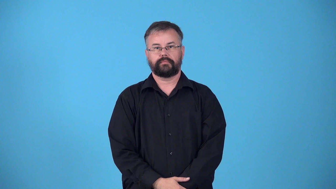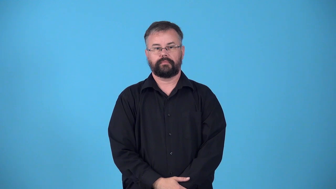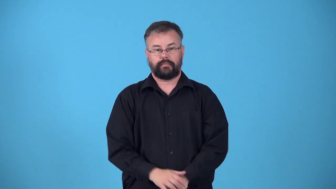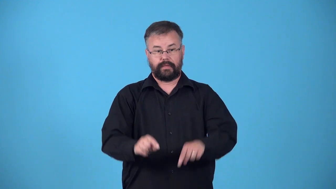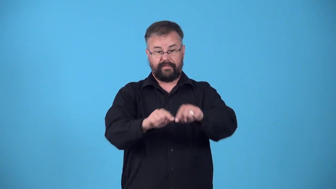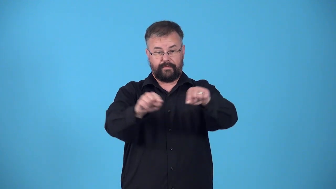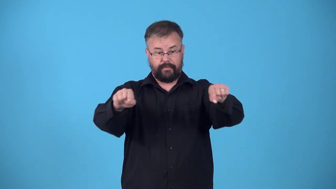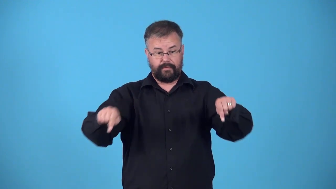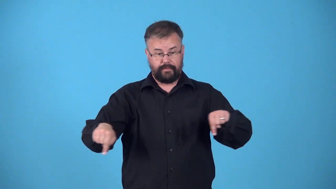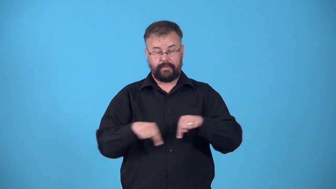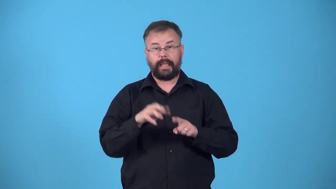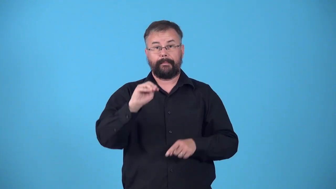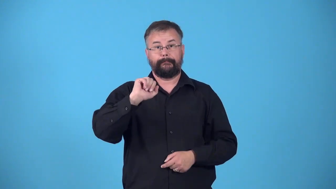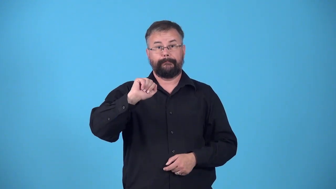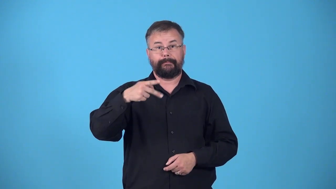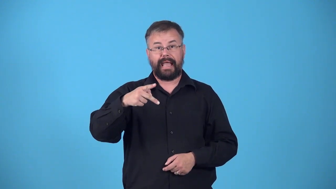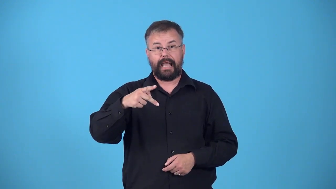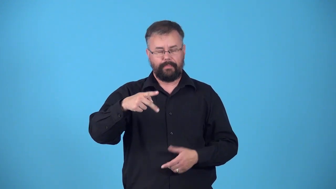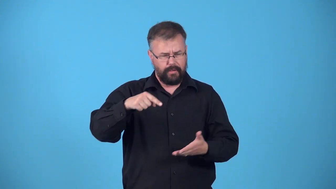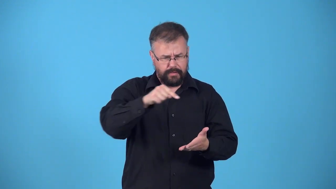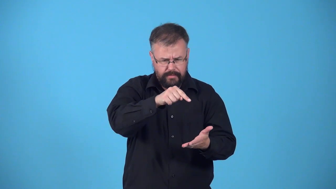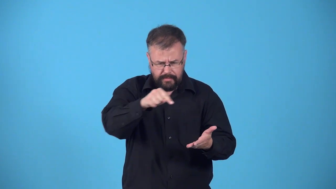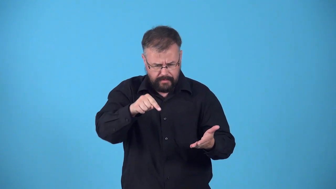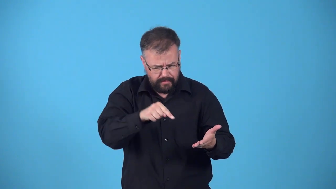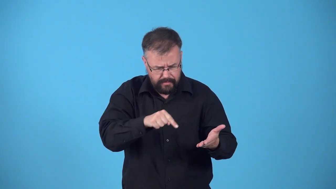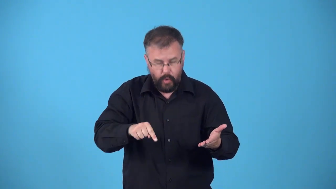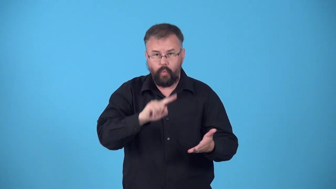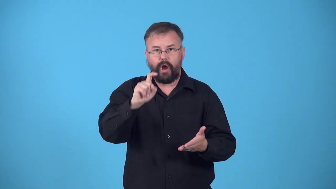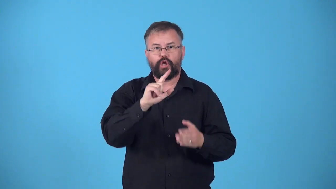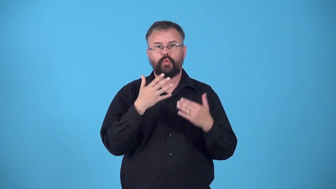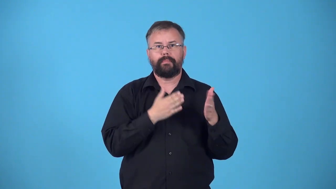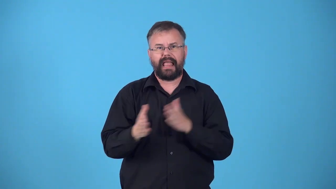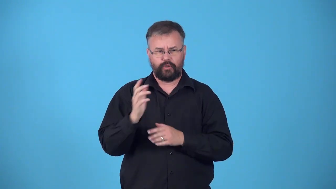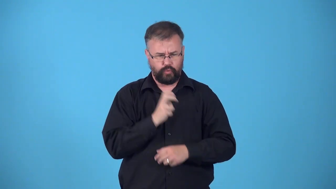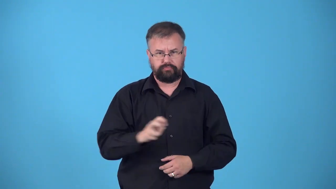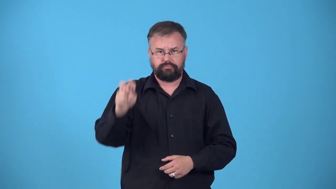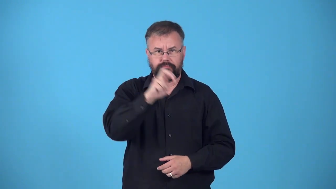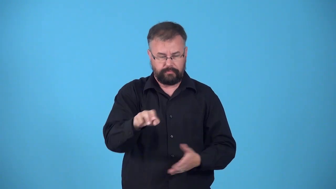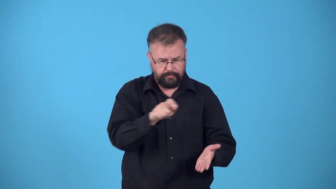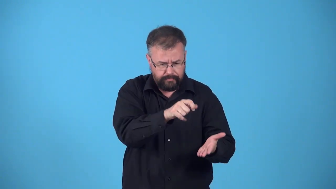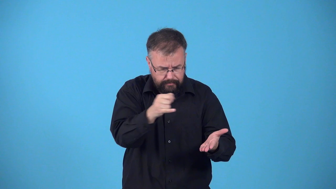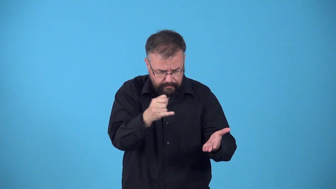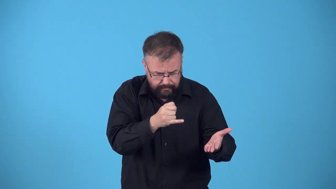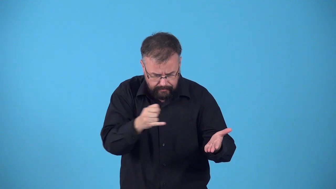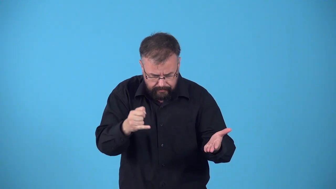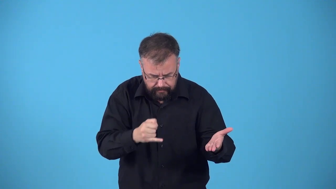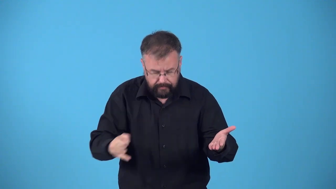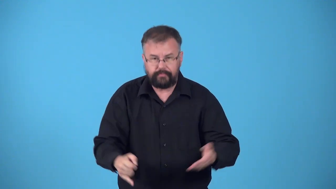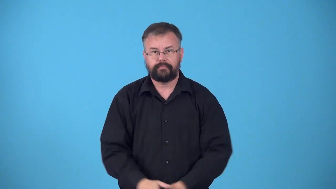plot